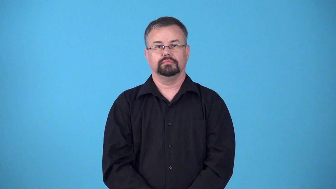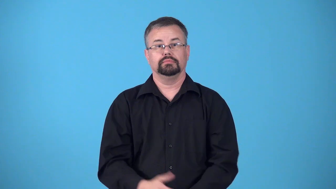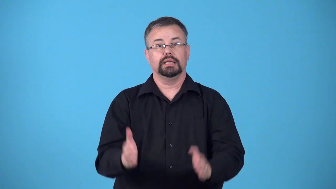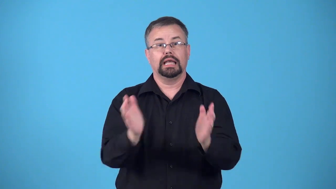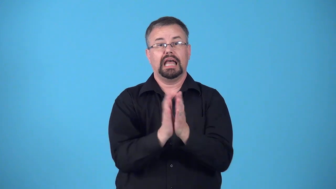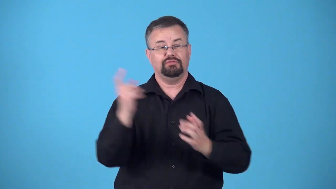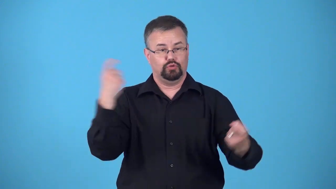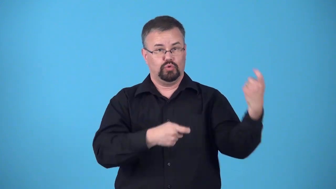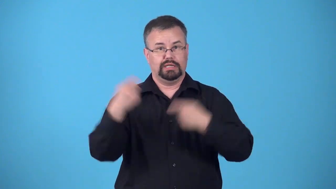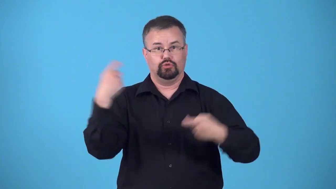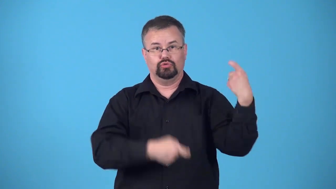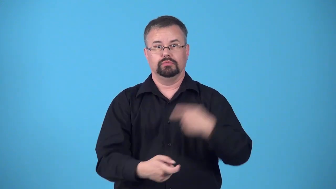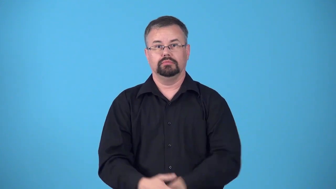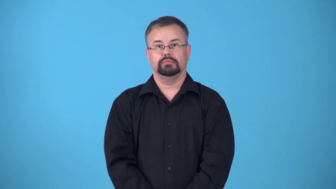pass the hat